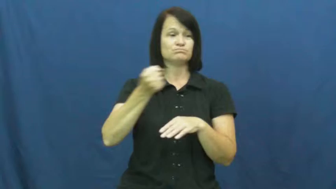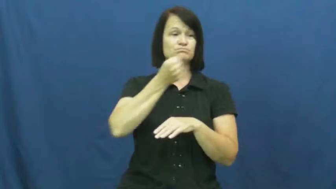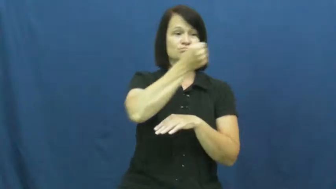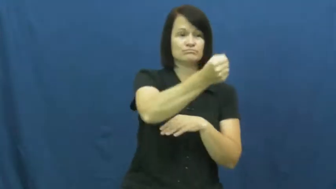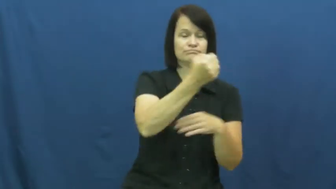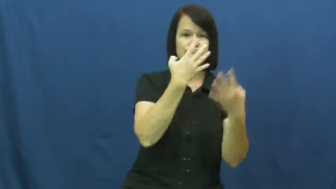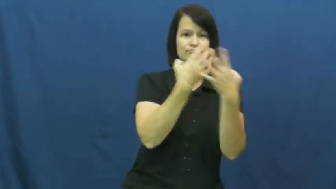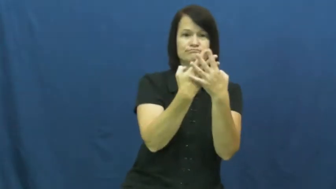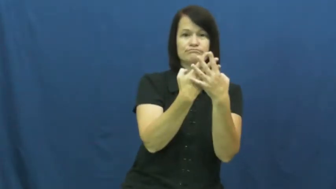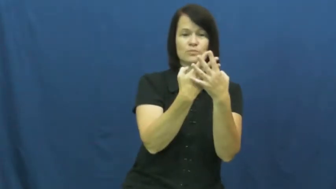lock up,cage